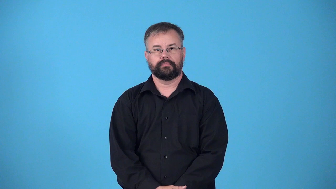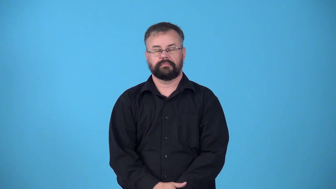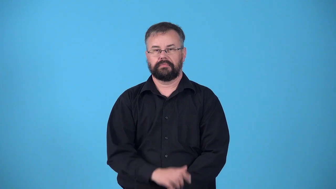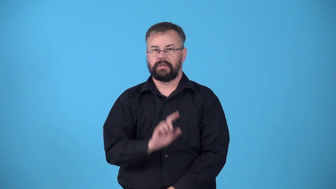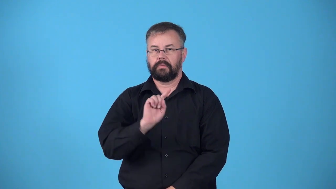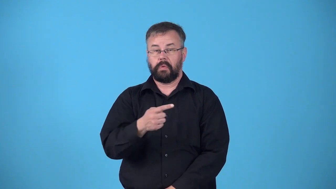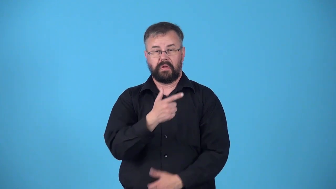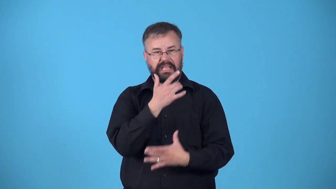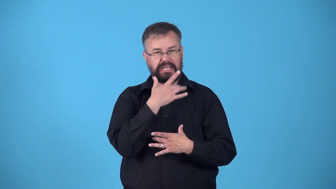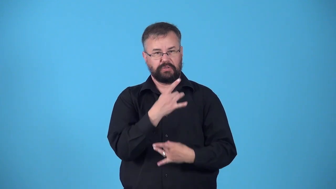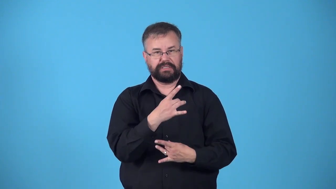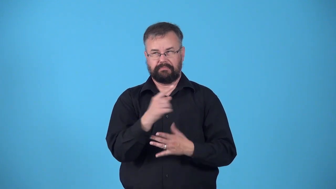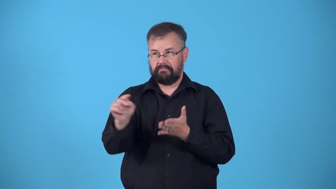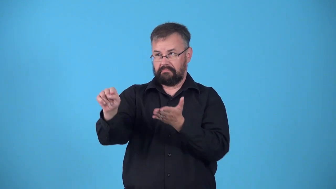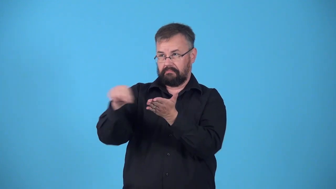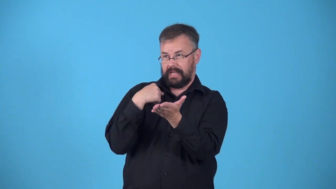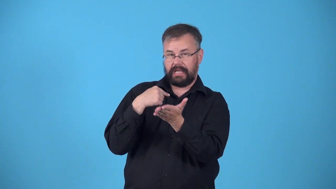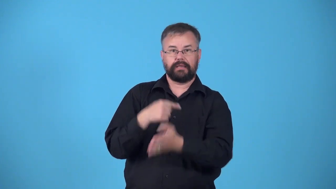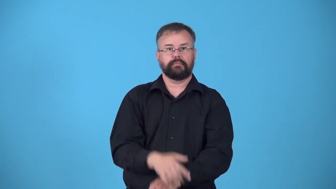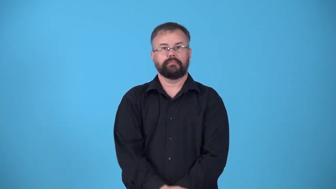mercenary